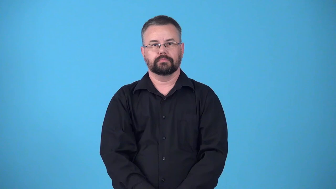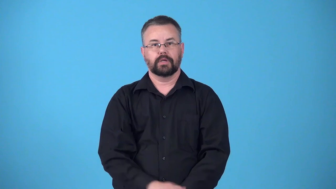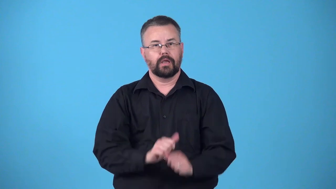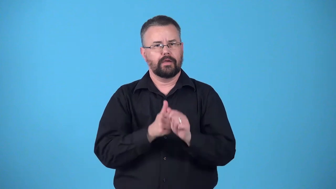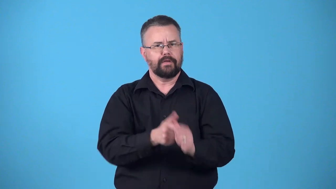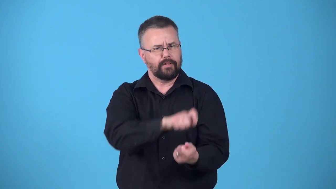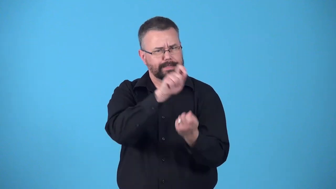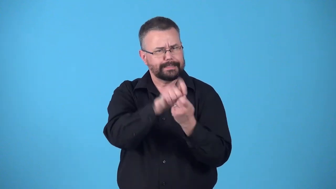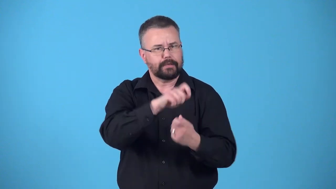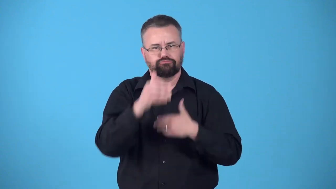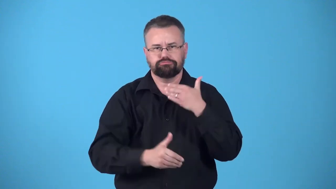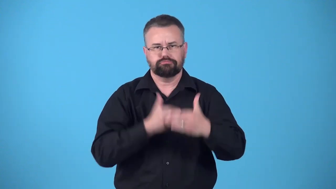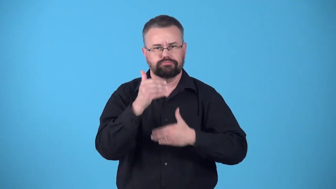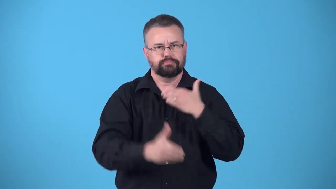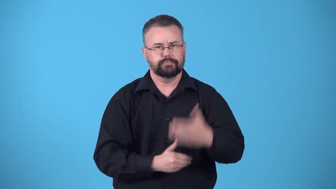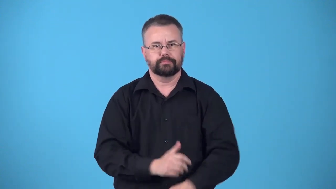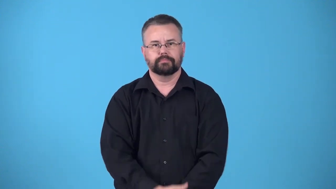by the numbers